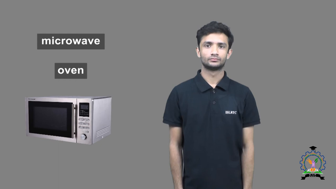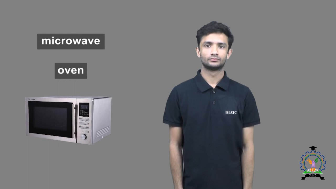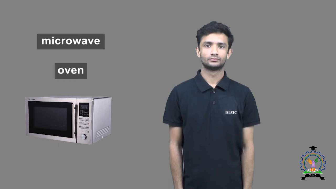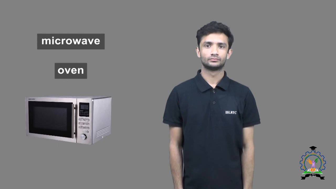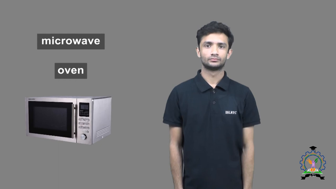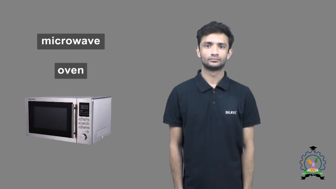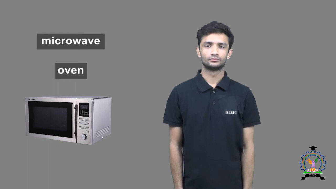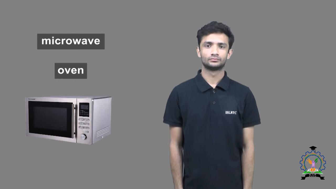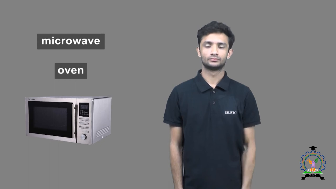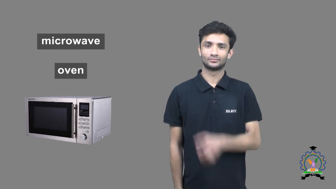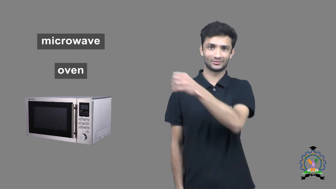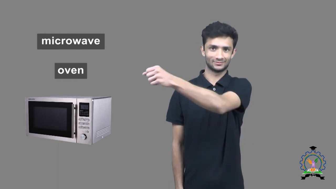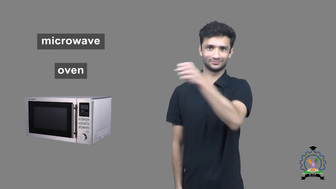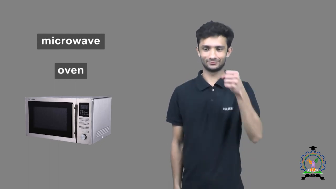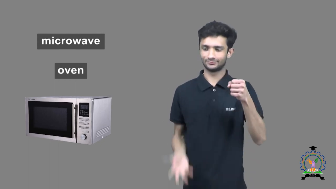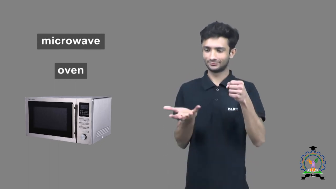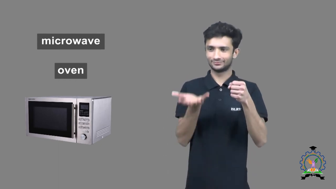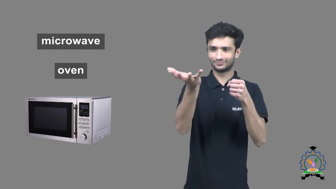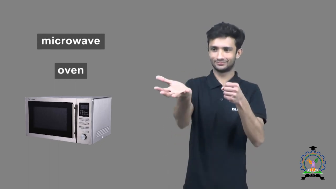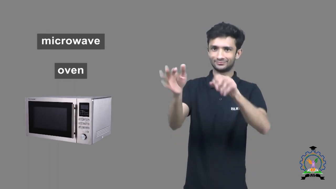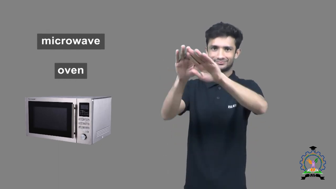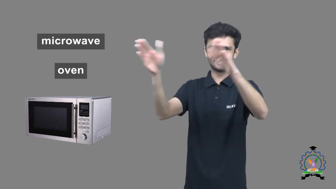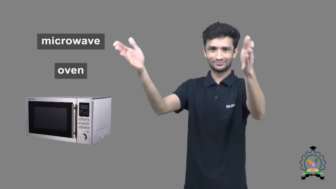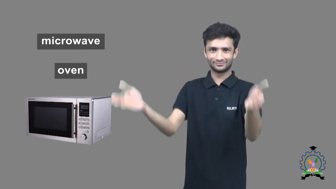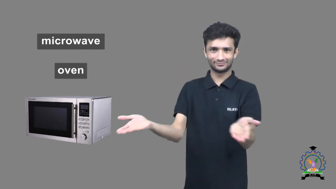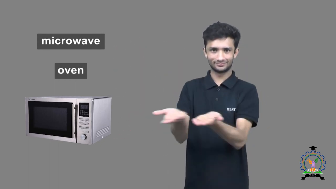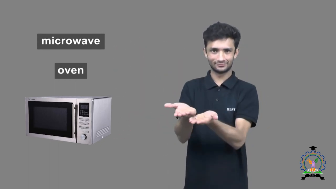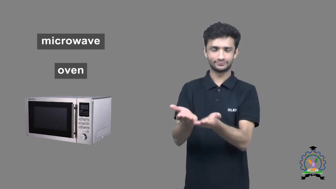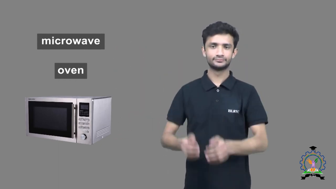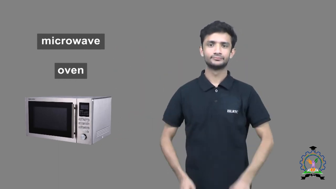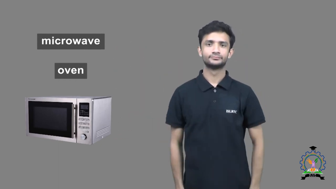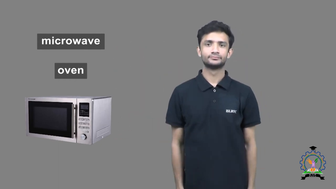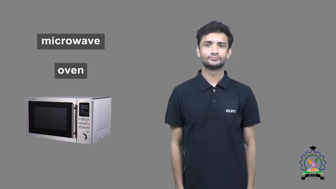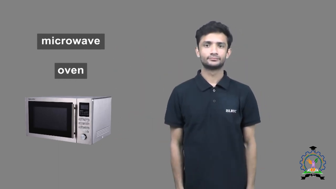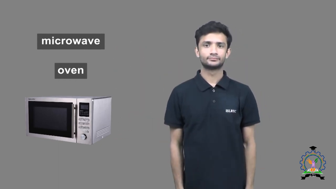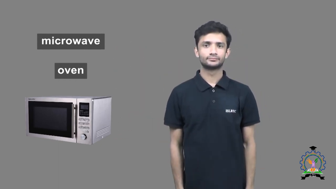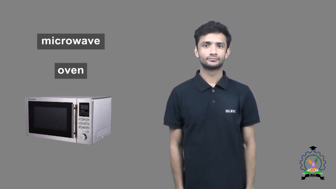microwave, oven